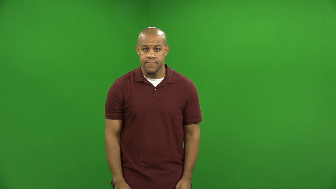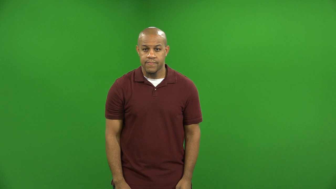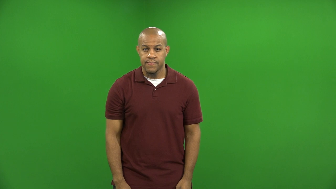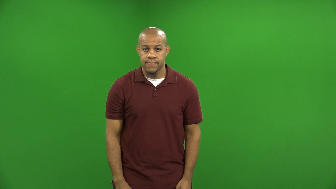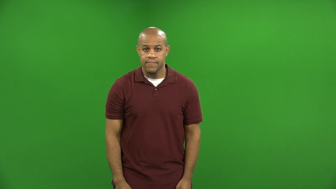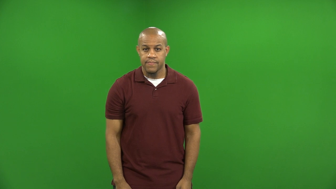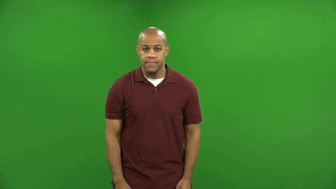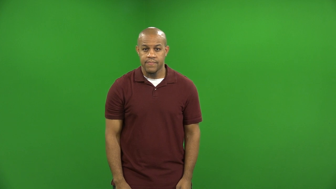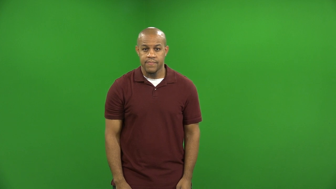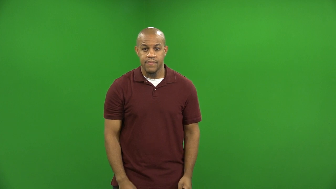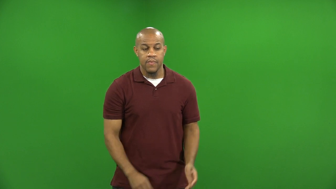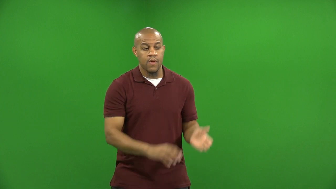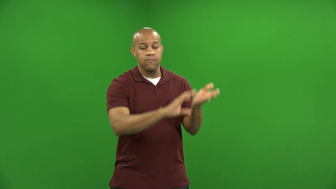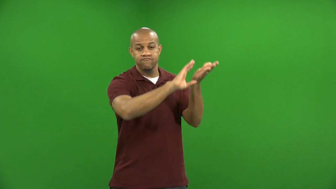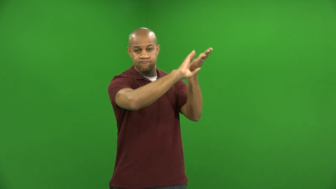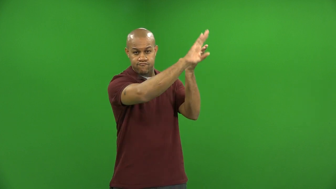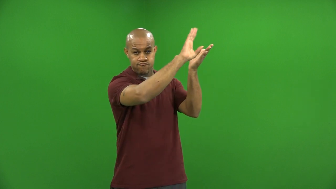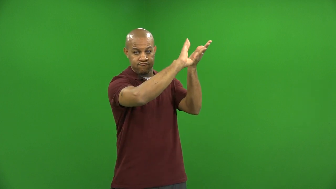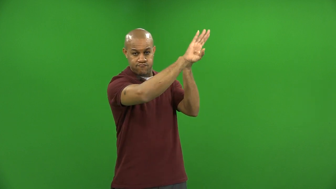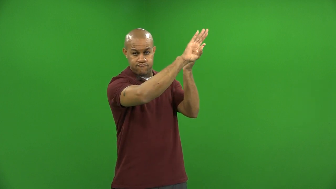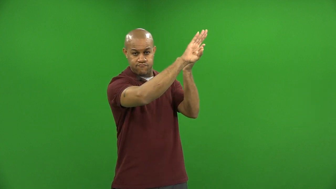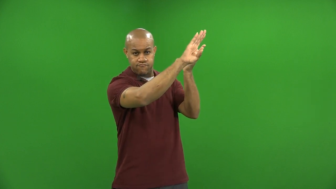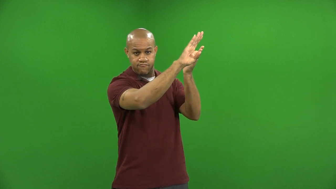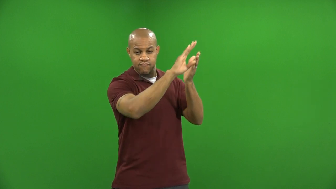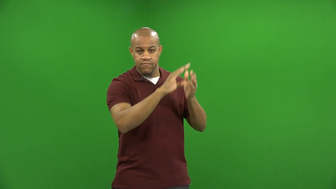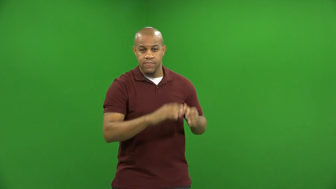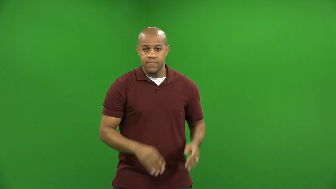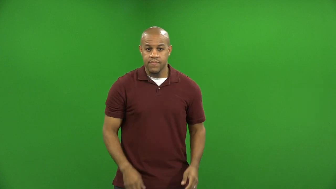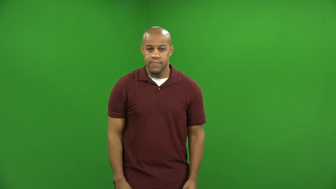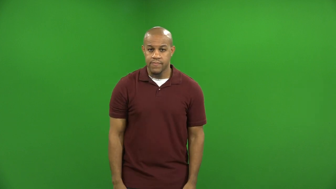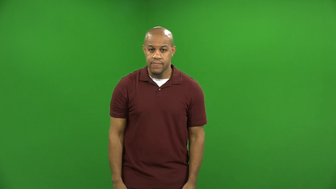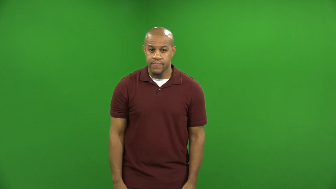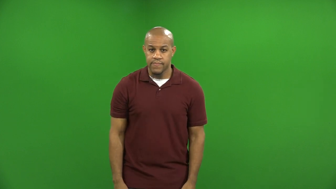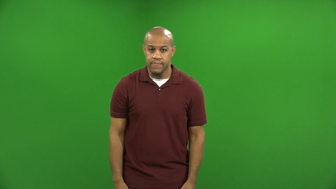Pass interference